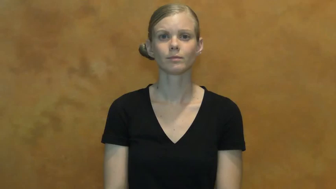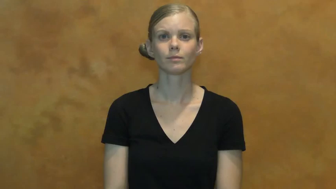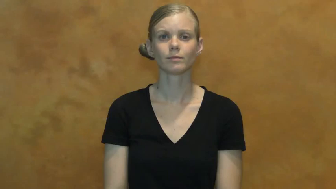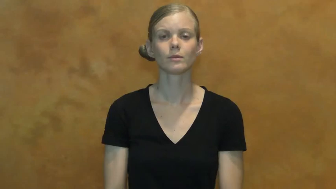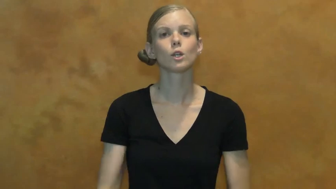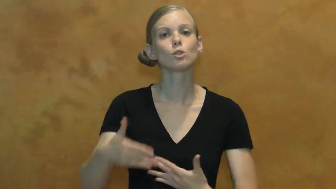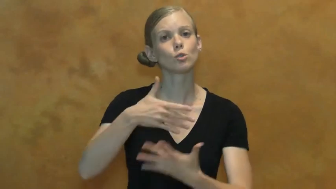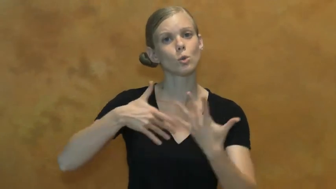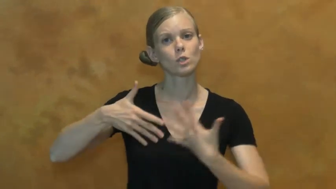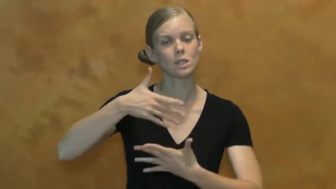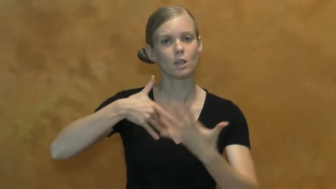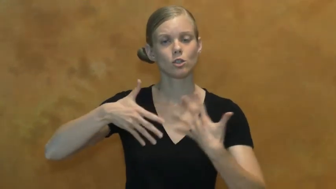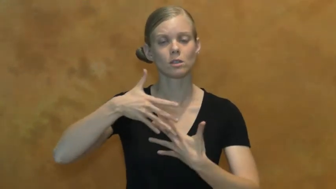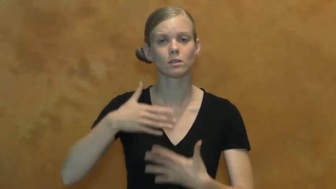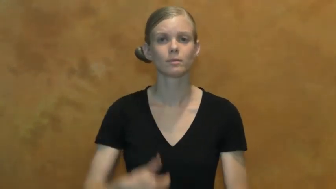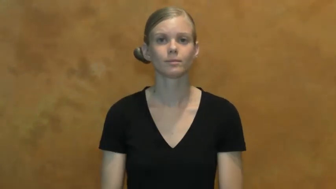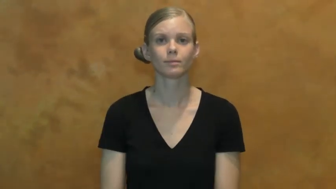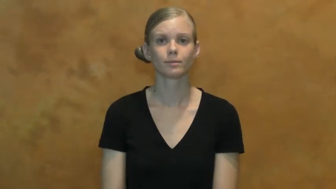socialization